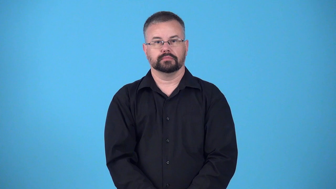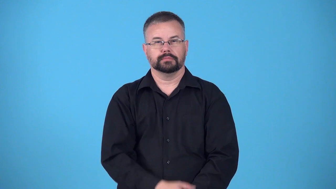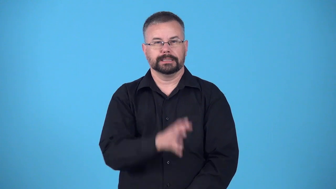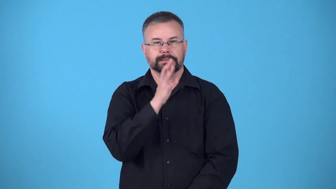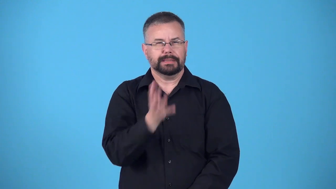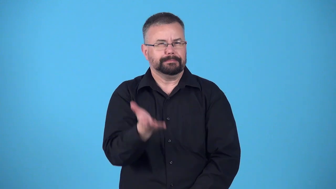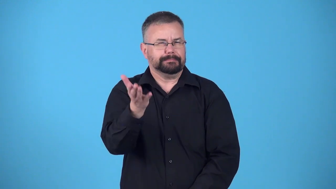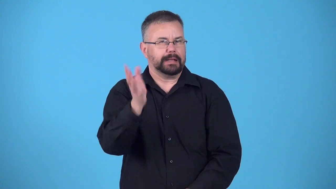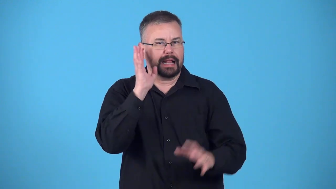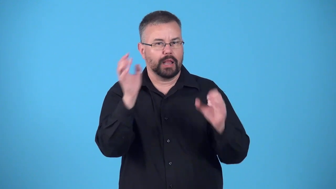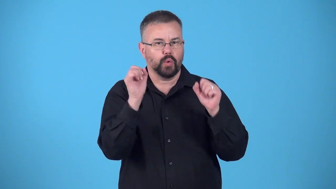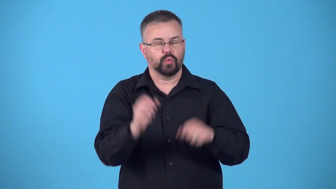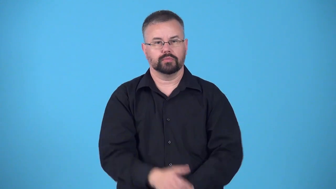speak up